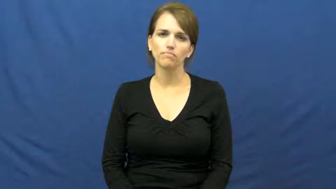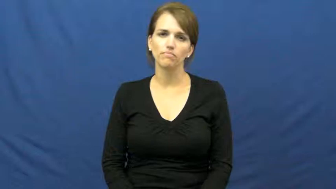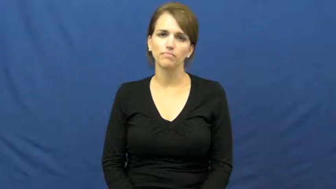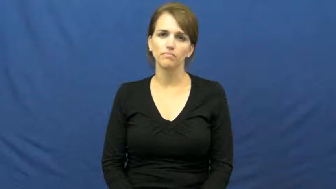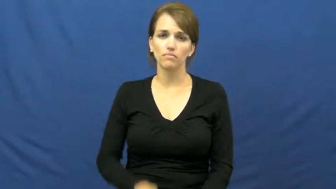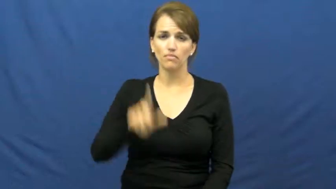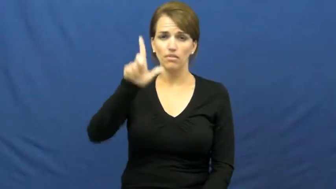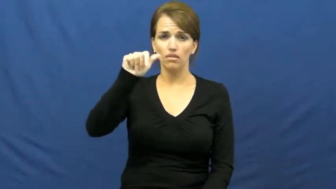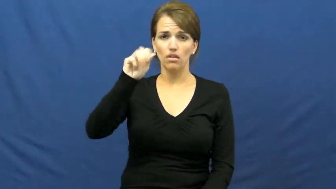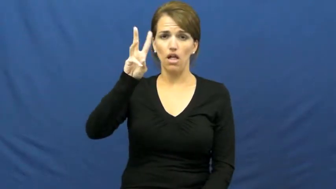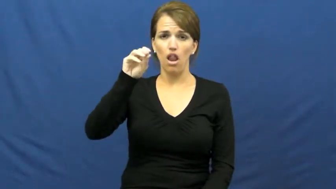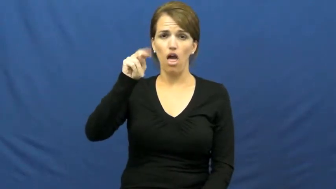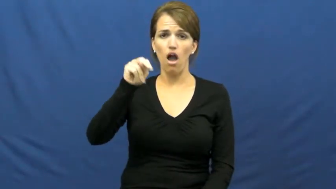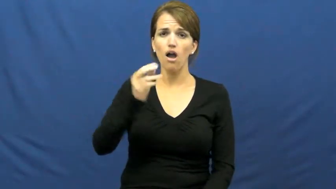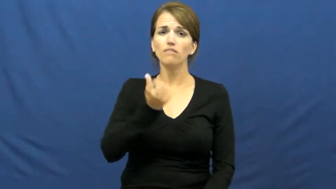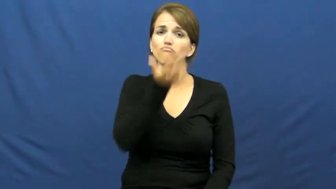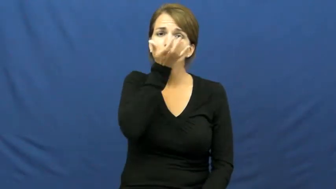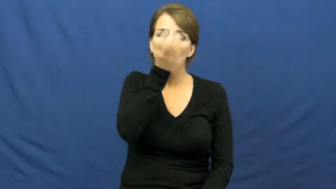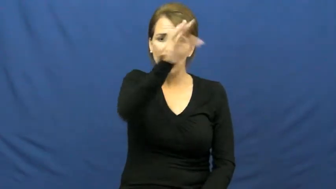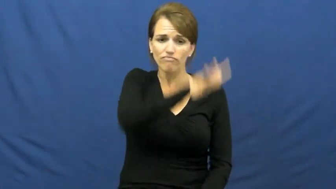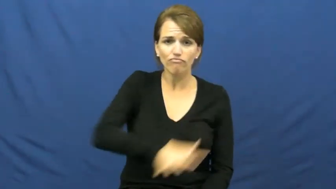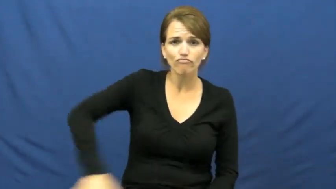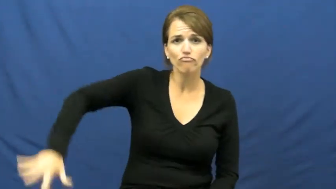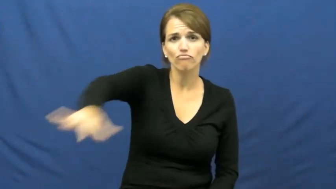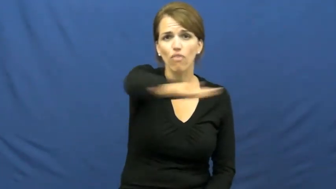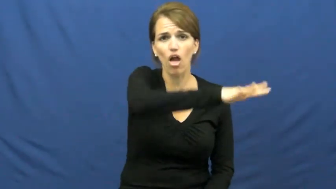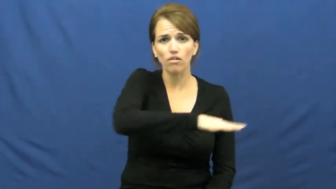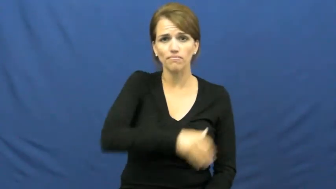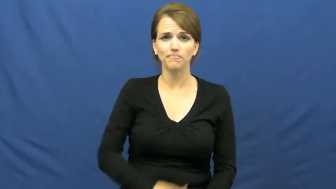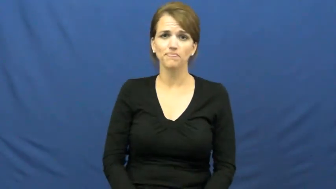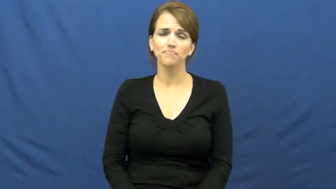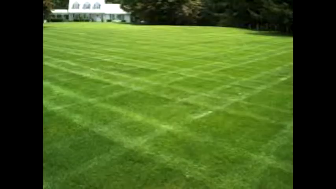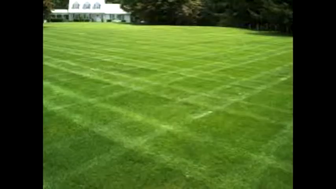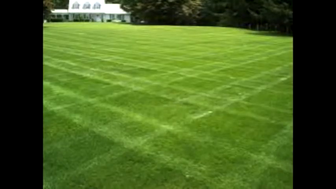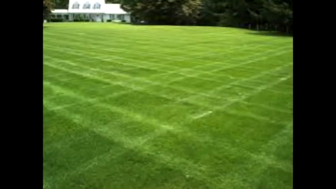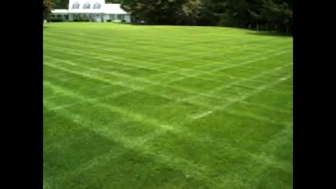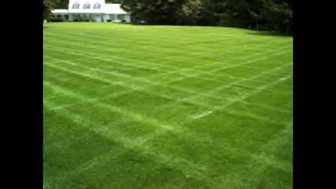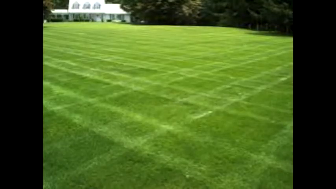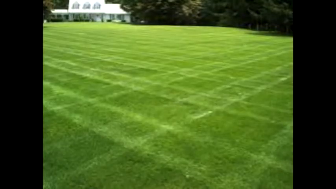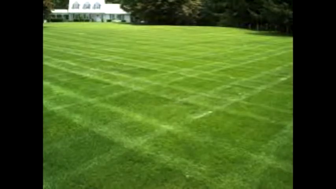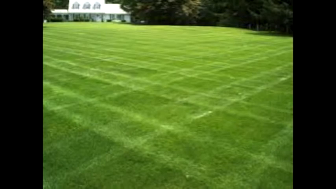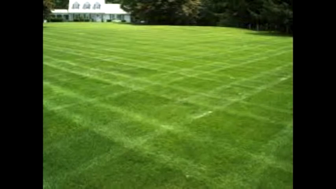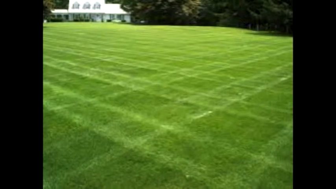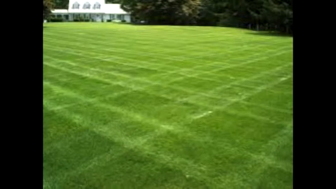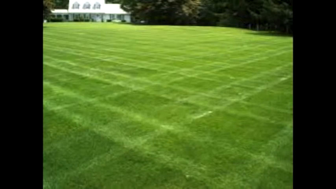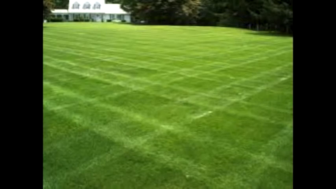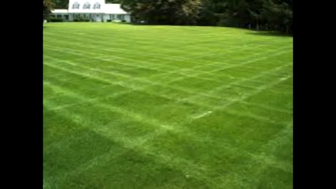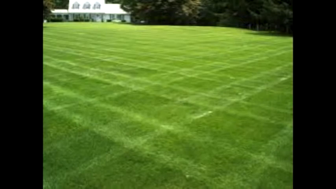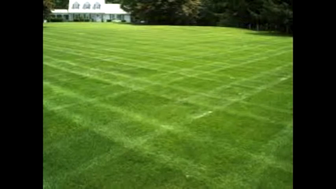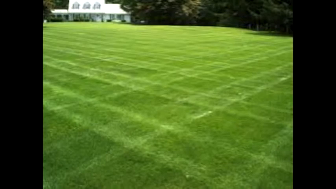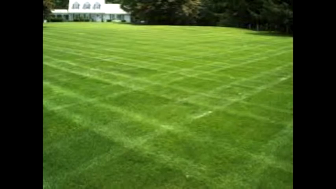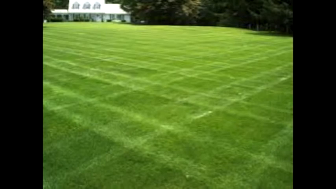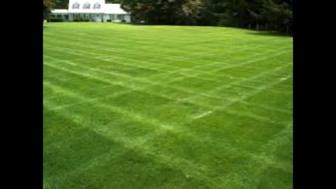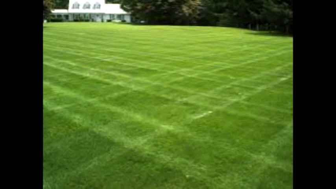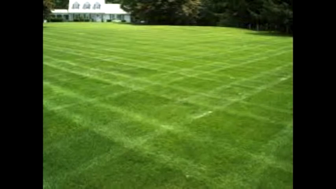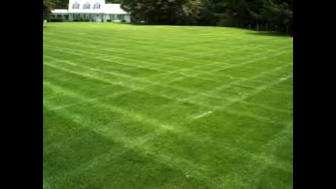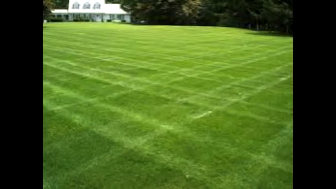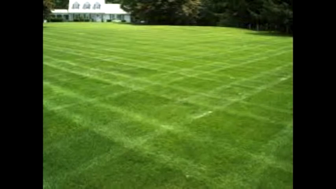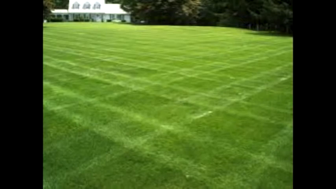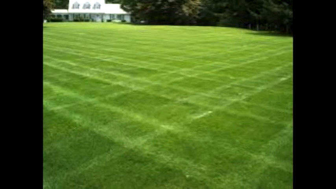lawn